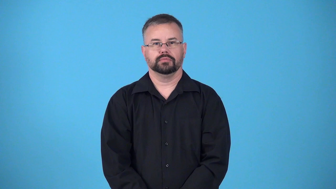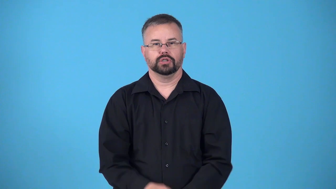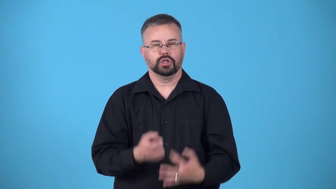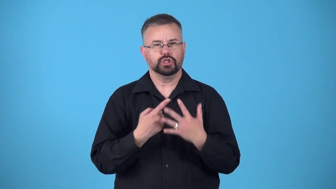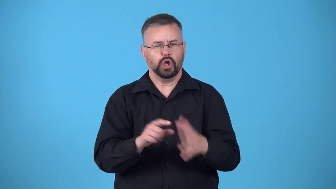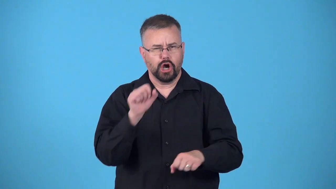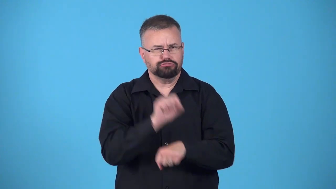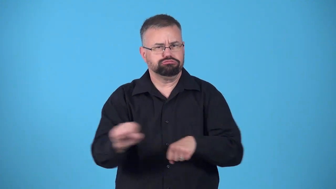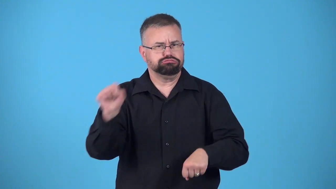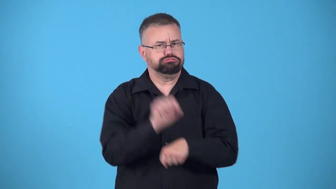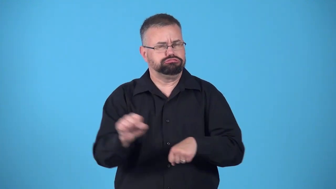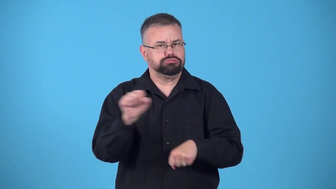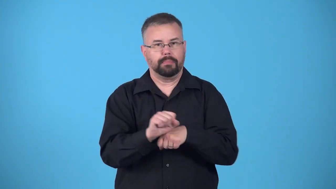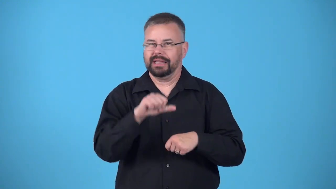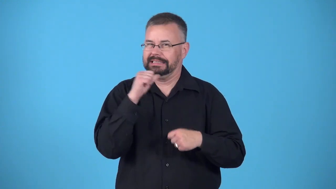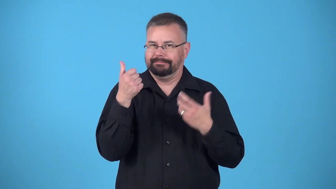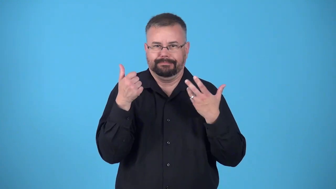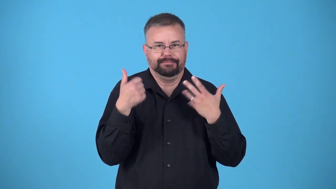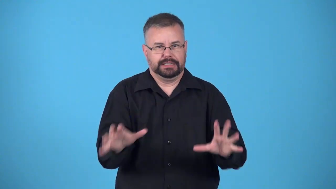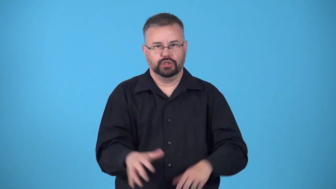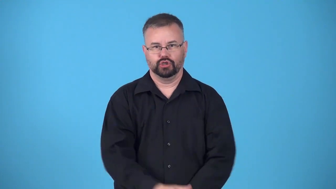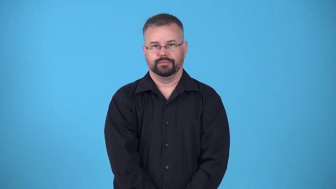scratch at, scratch away at, scratch the surface